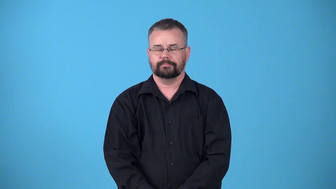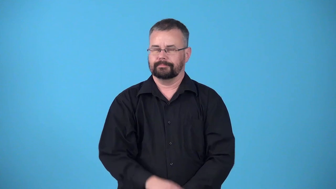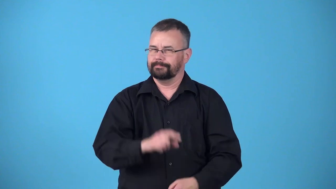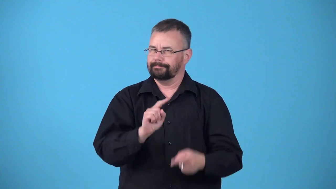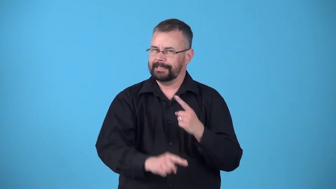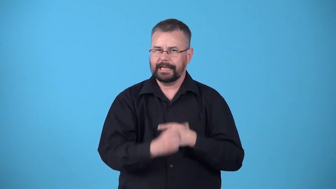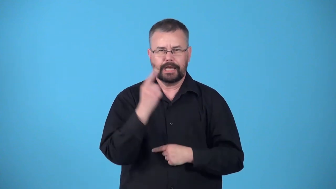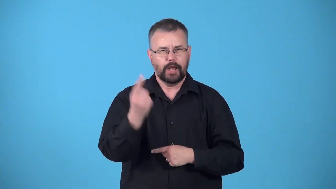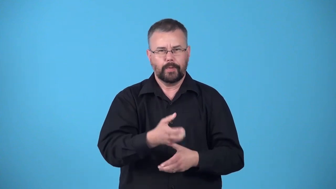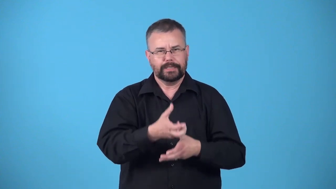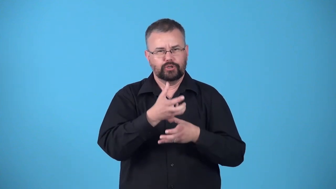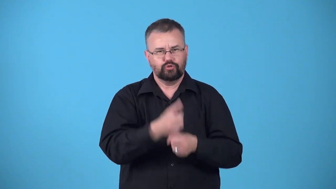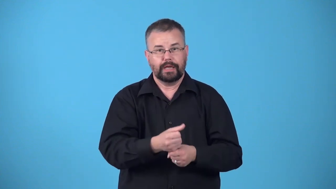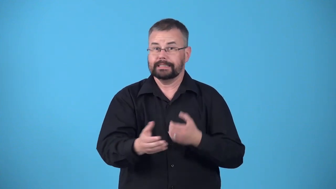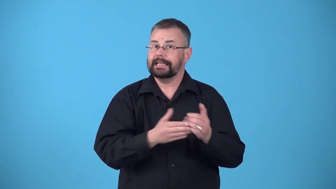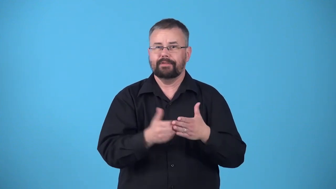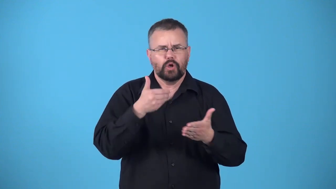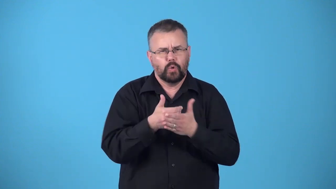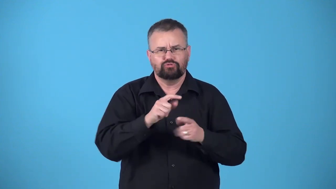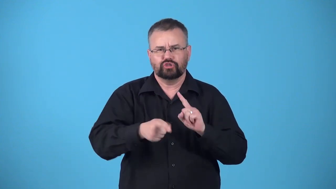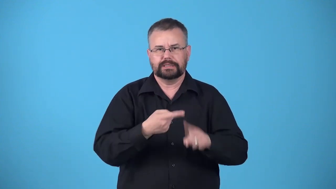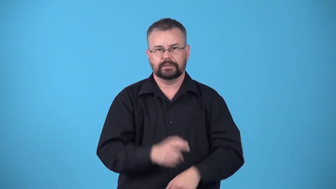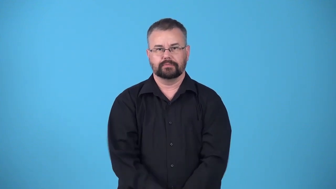beware the ides of march